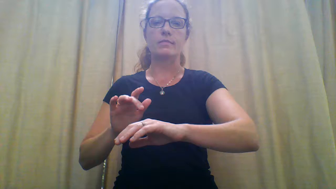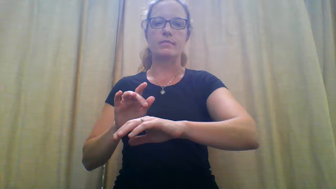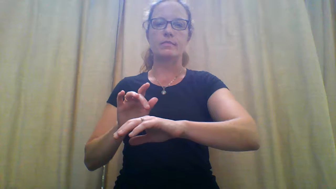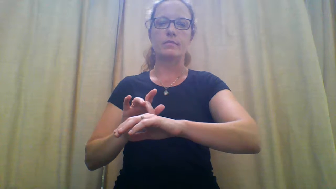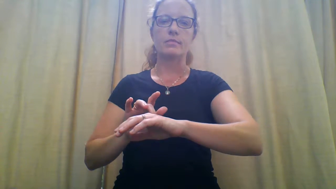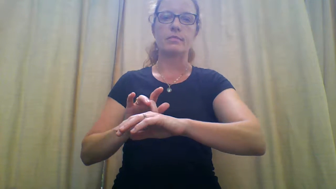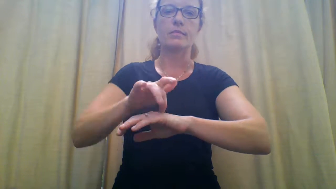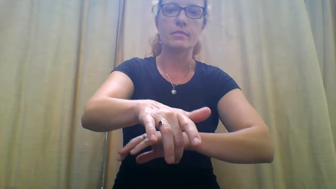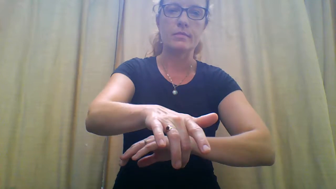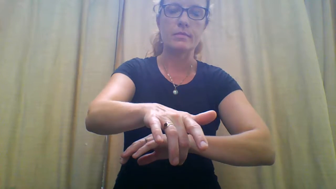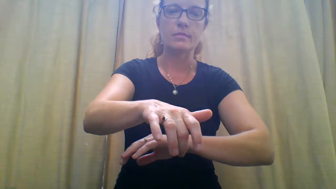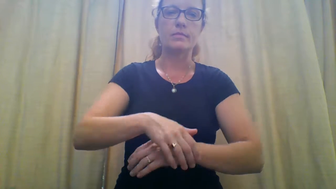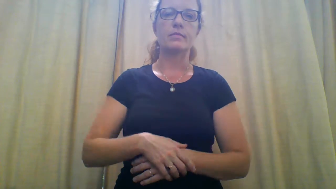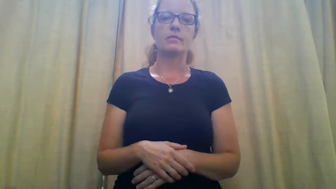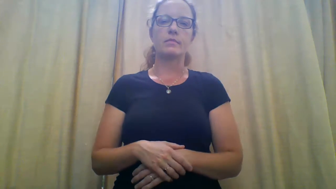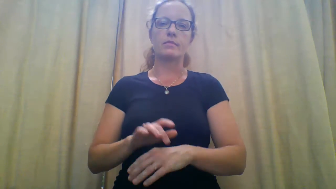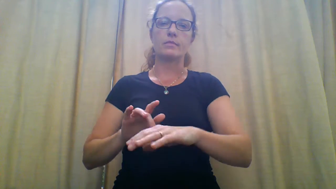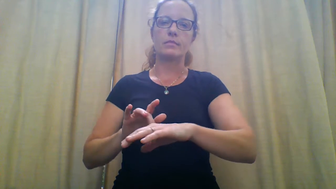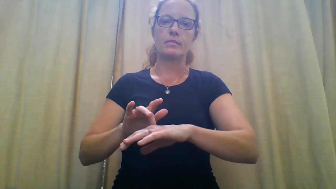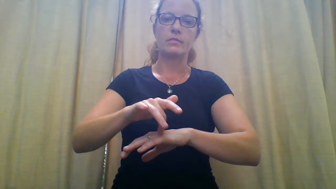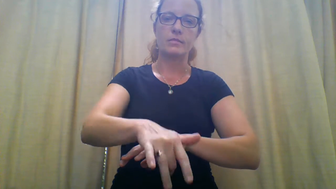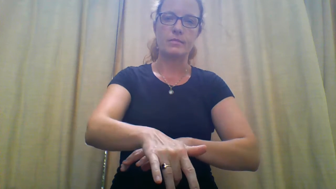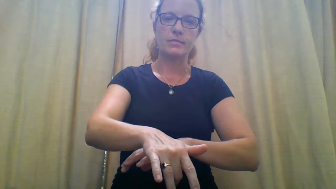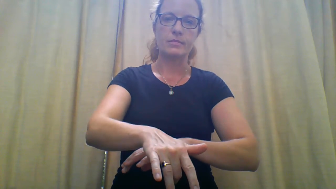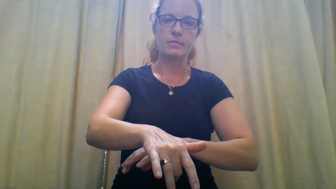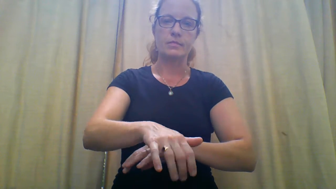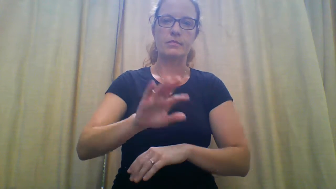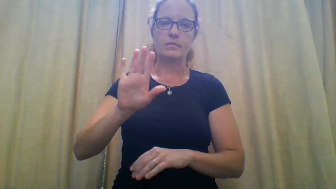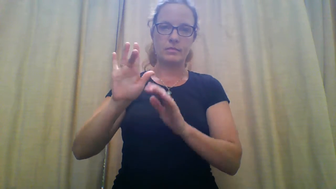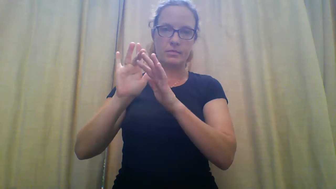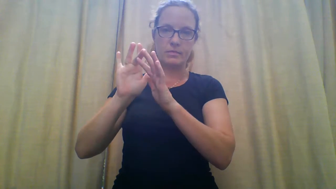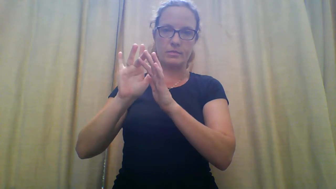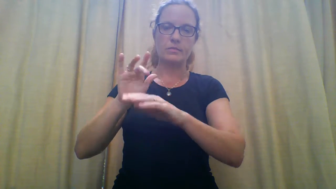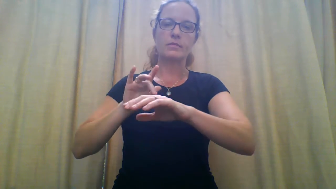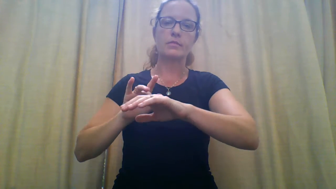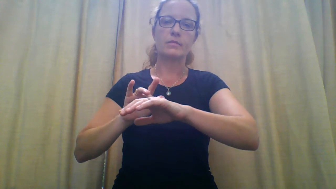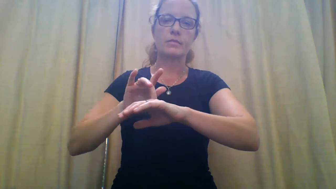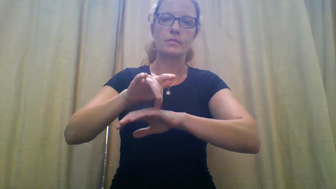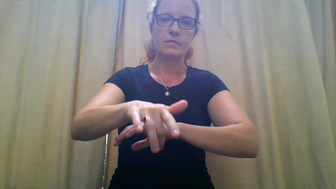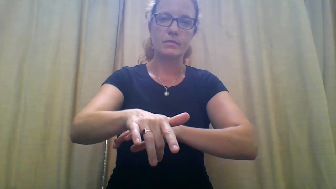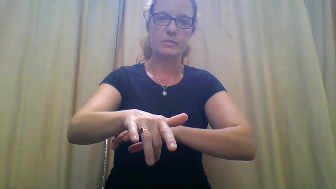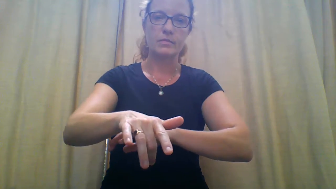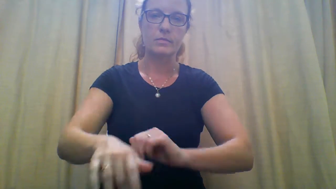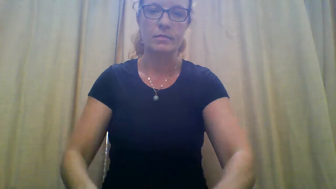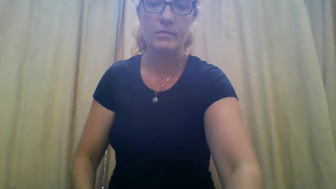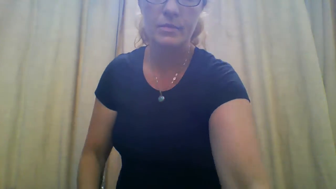Early